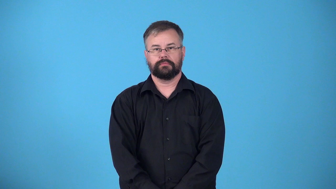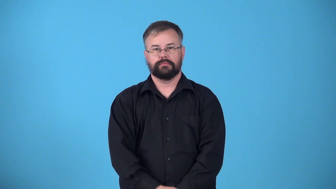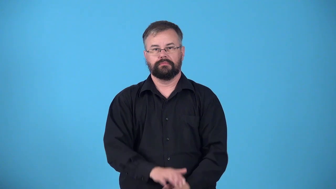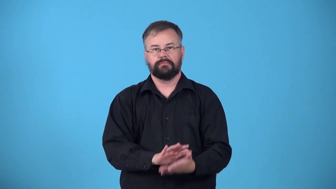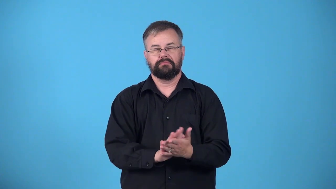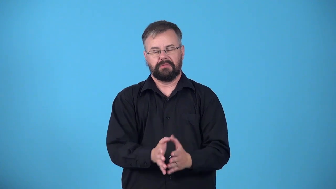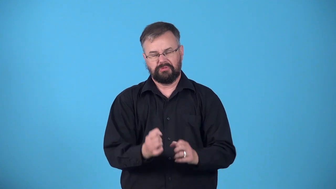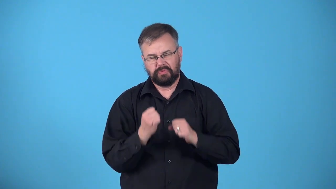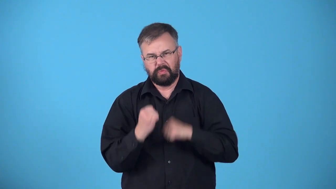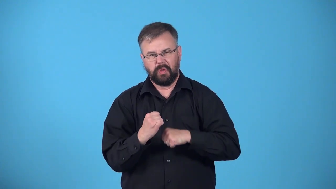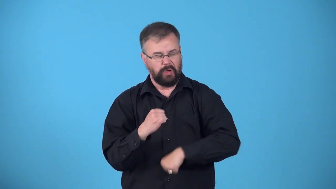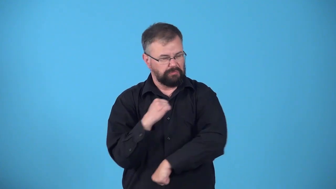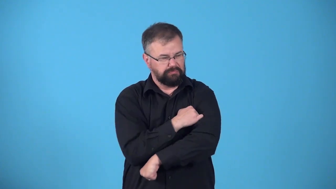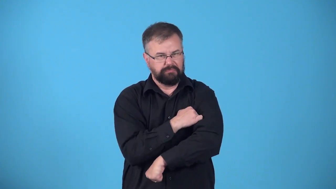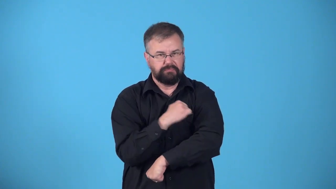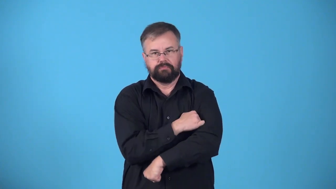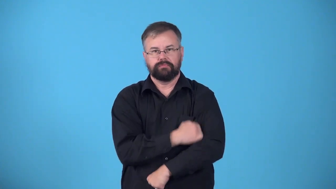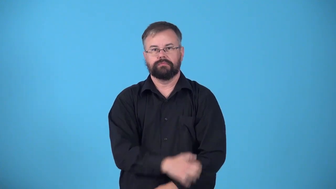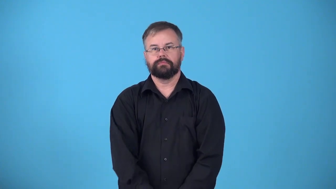harden